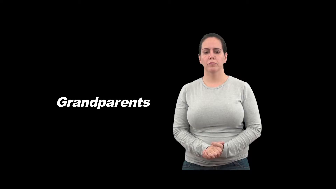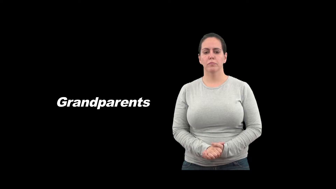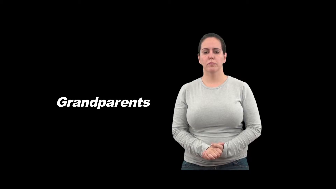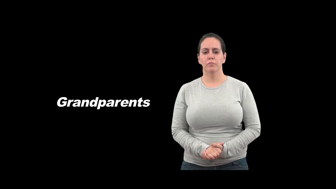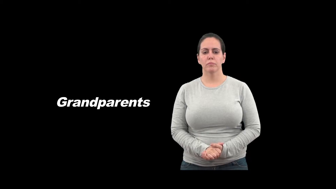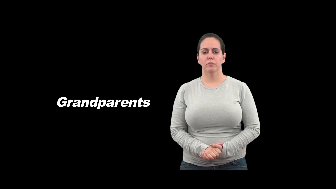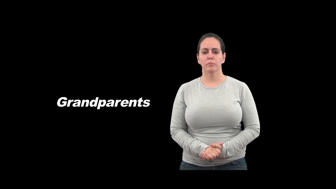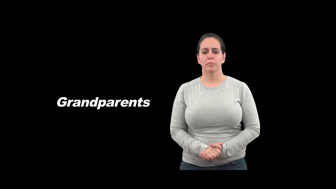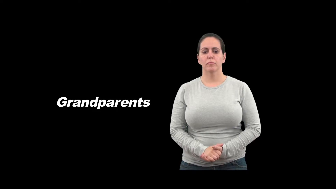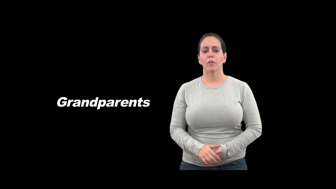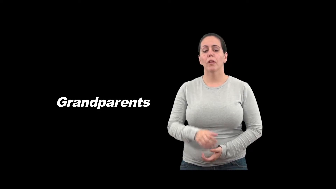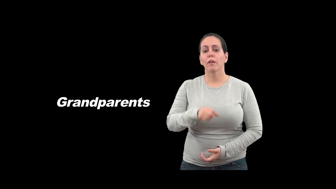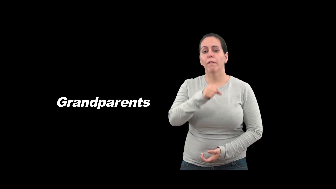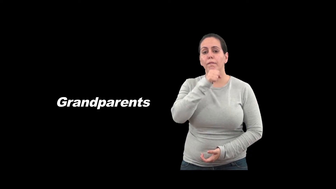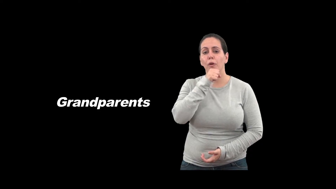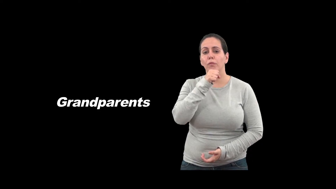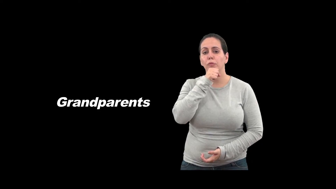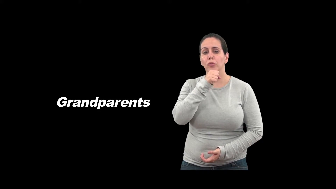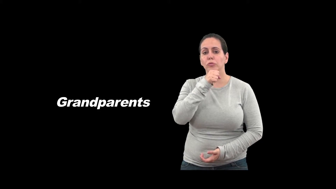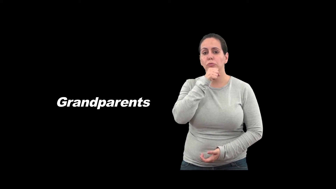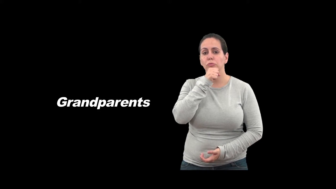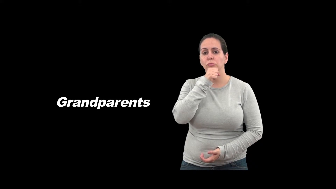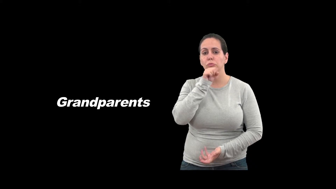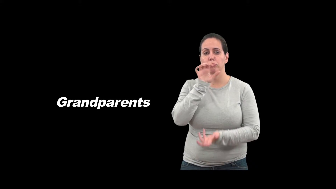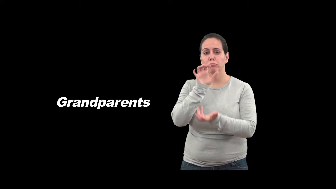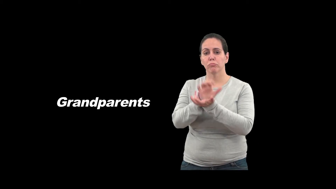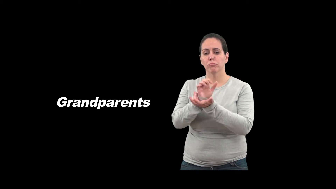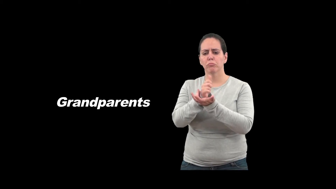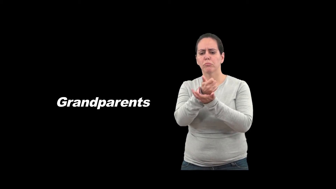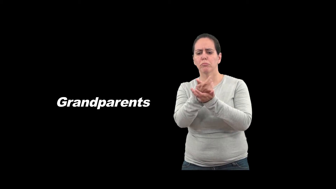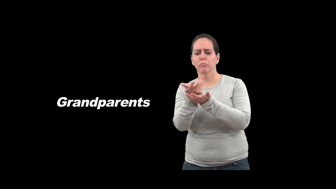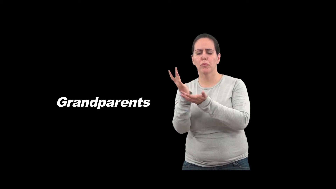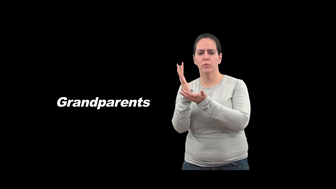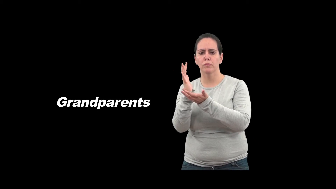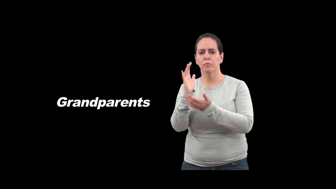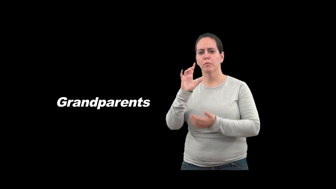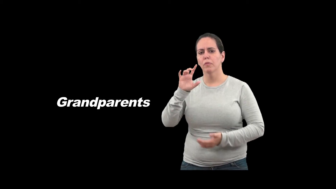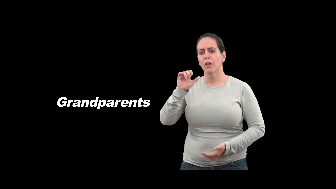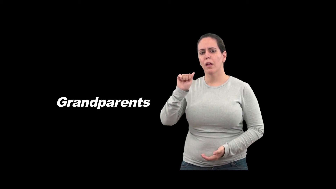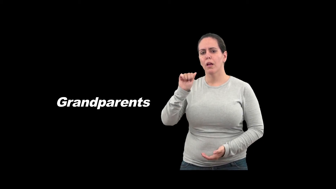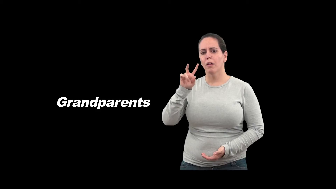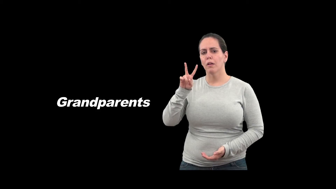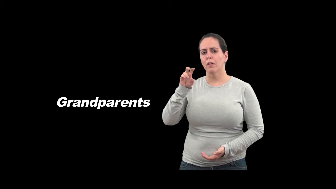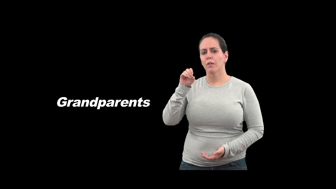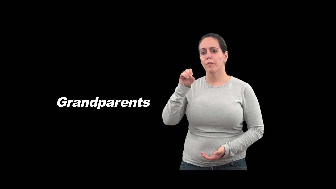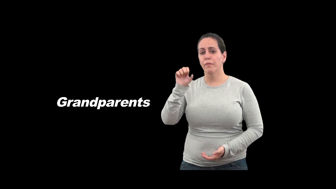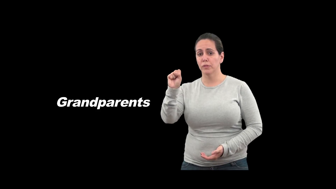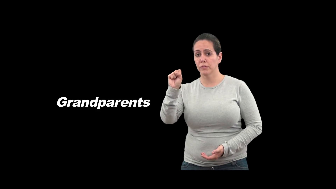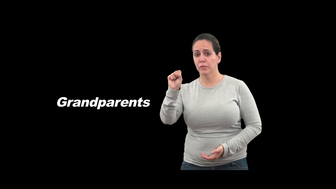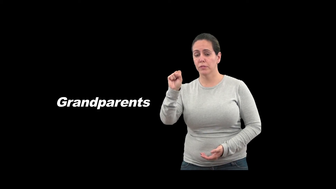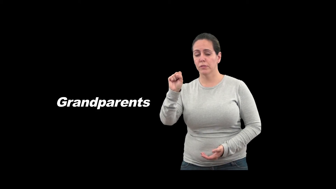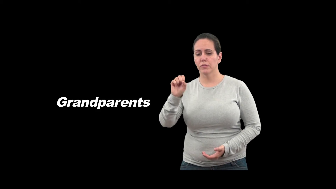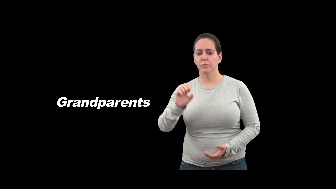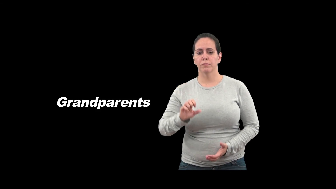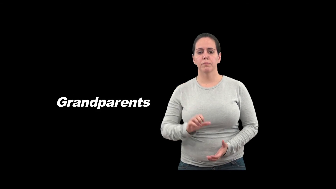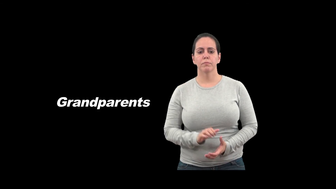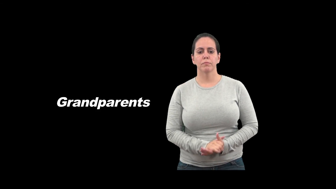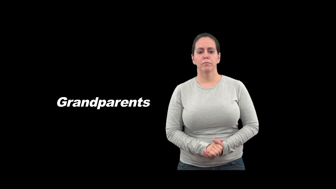Grandparents